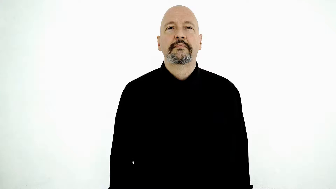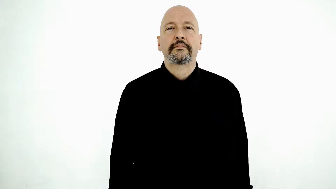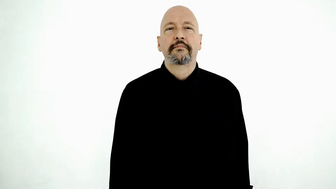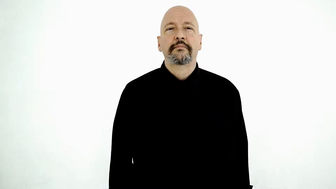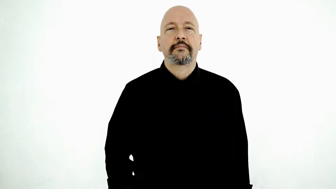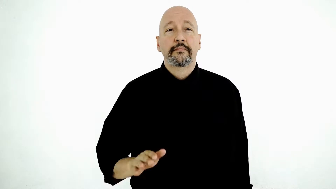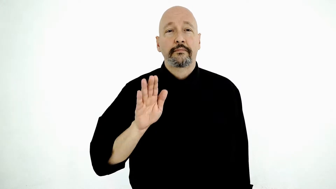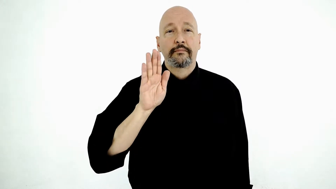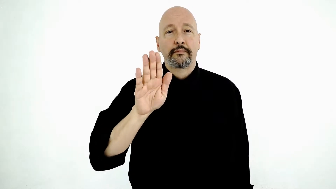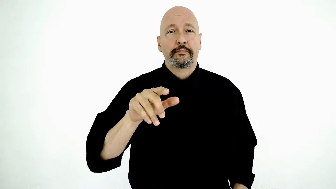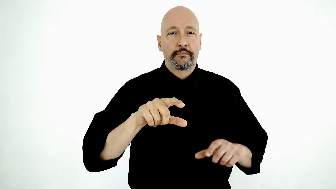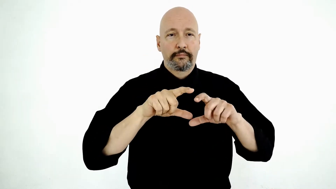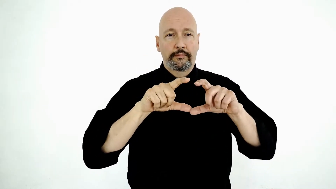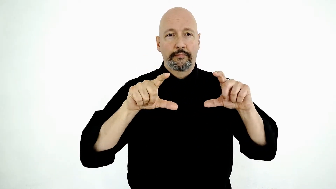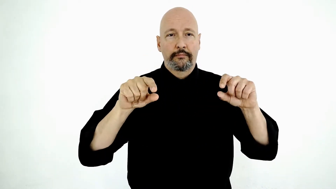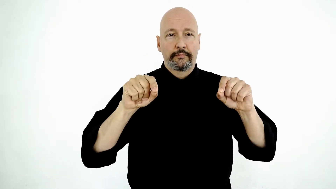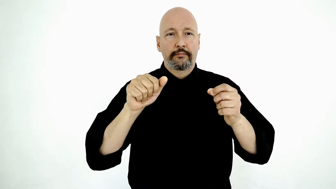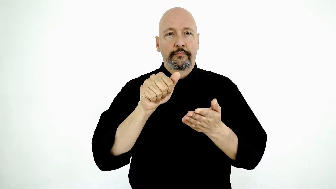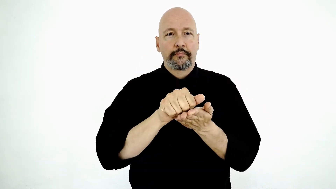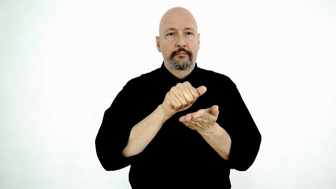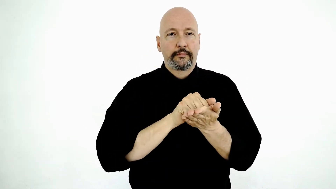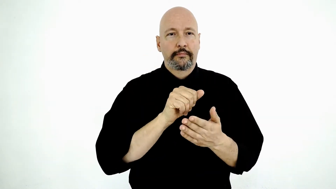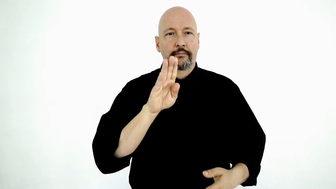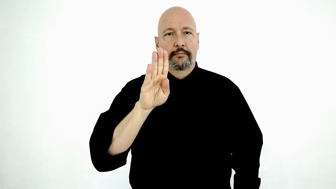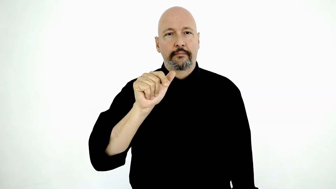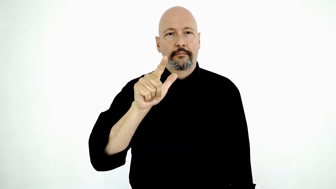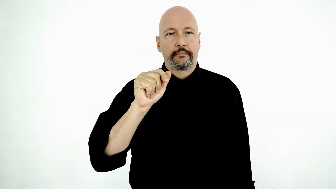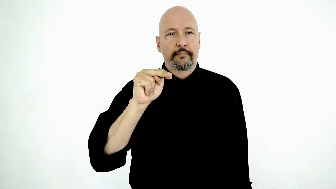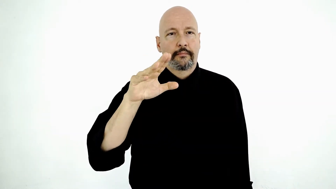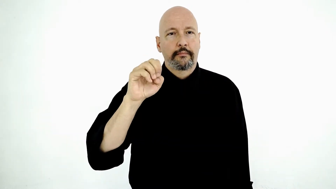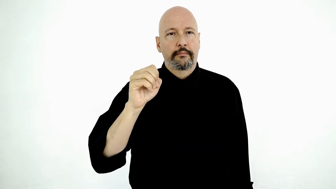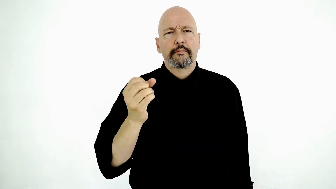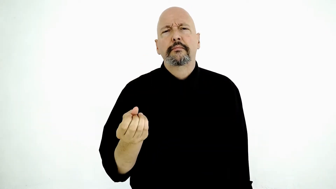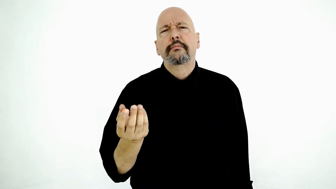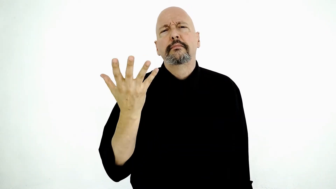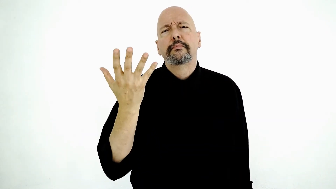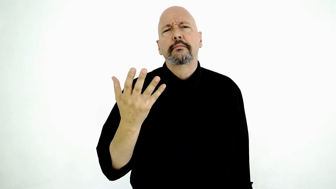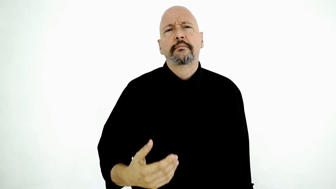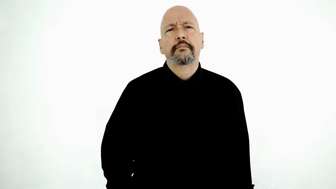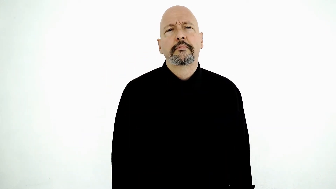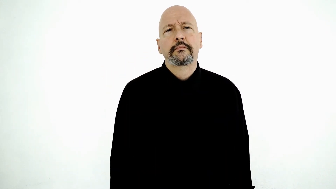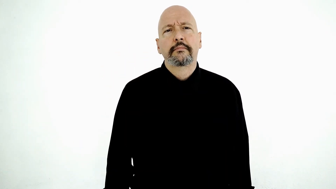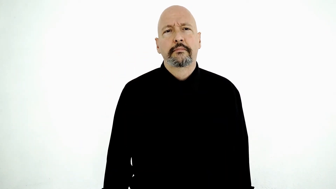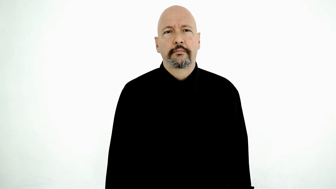YOUR CHECK ACCOUNT BALANCE HOW-MUCH?